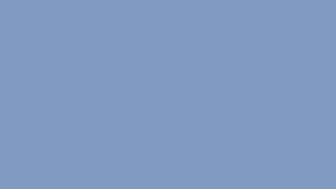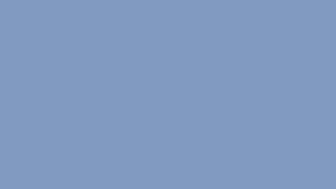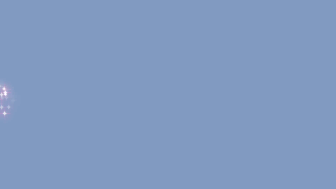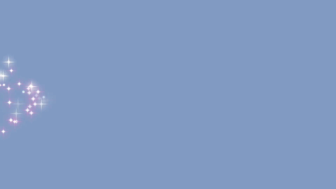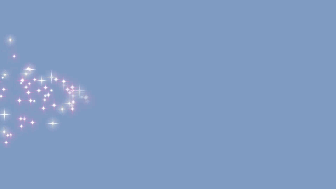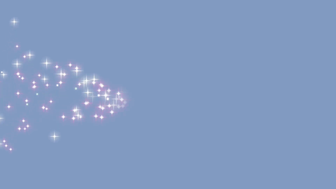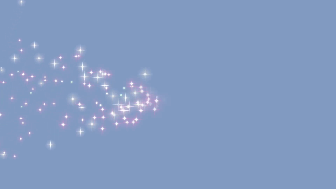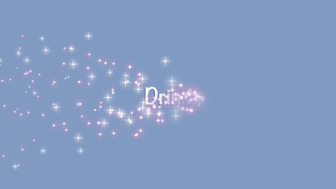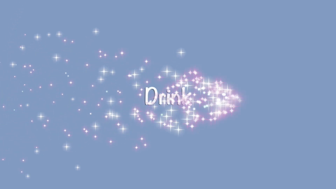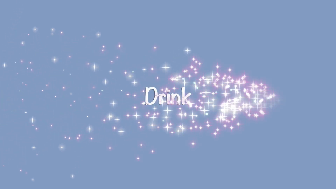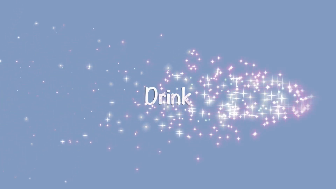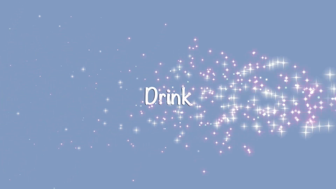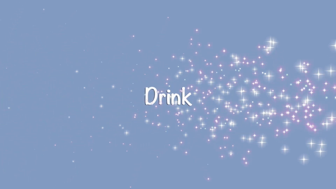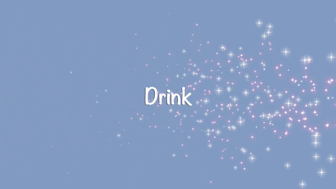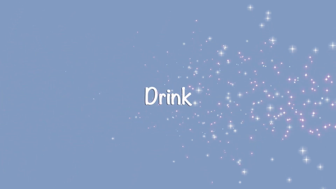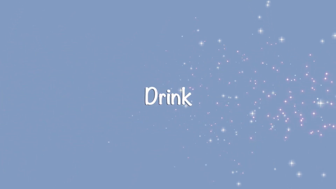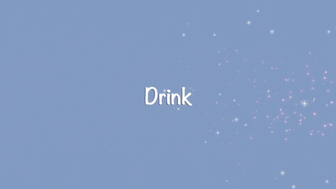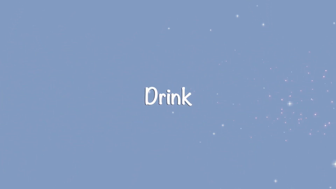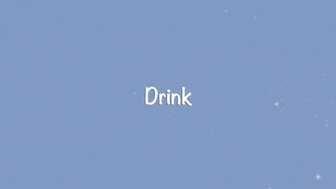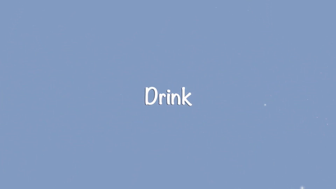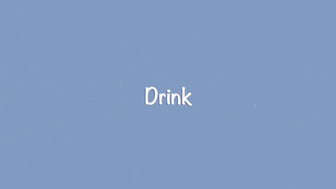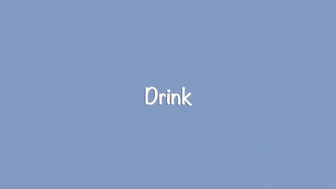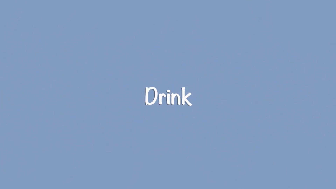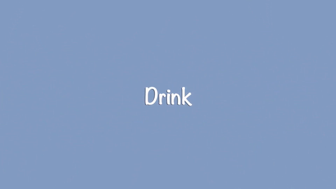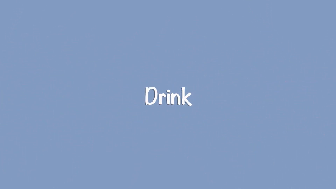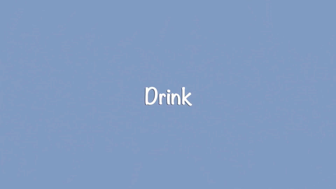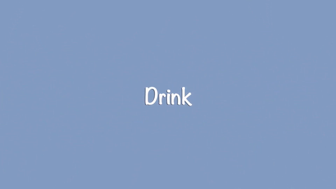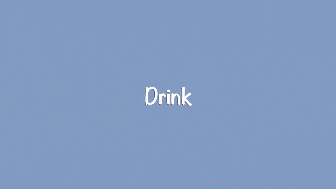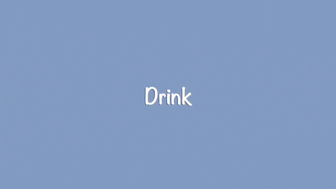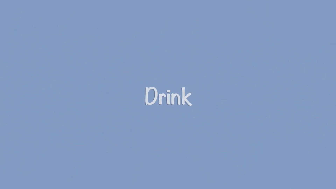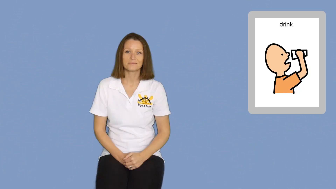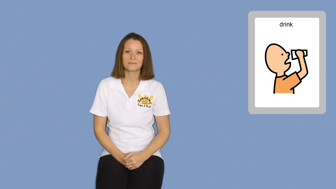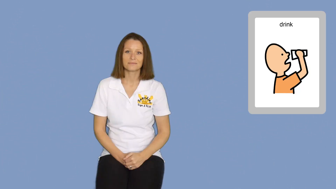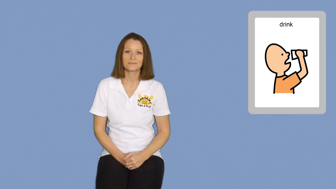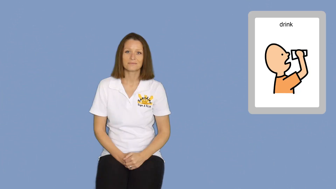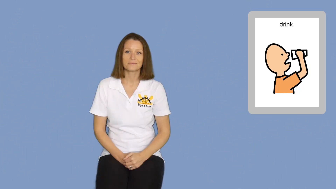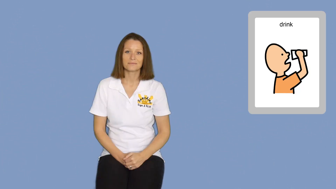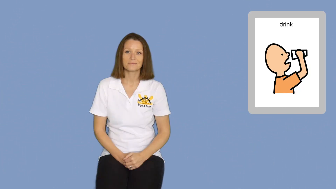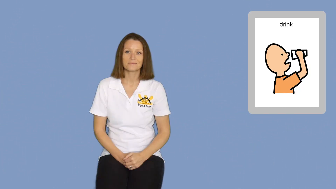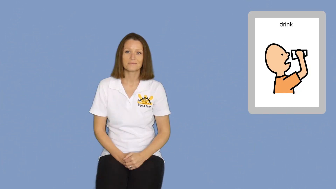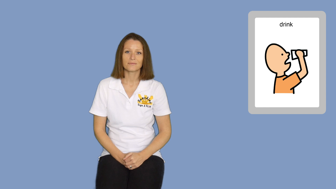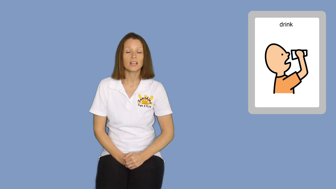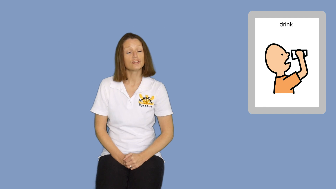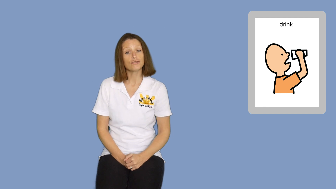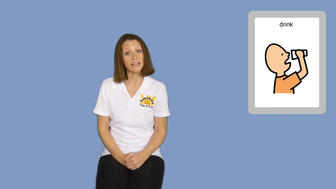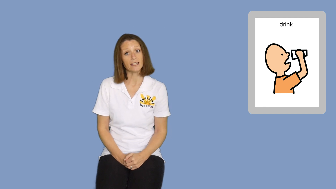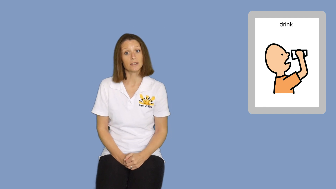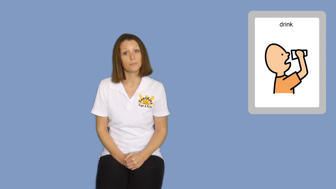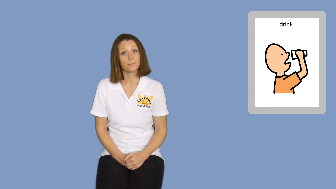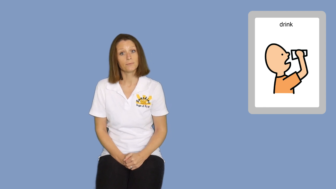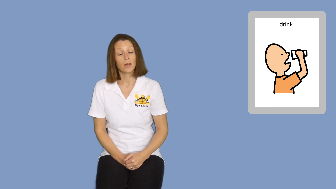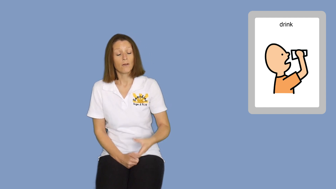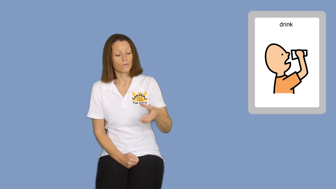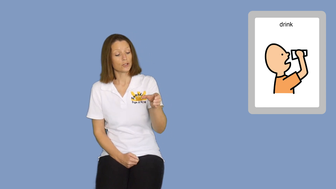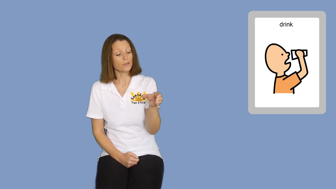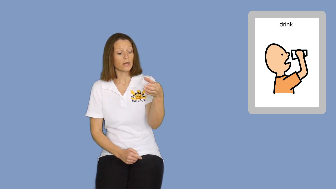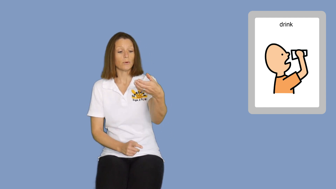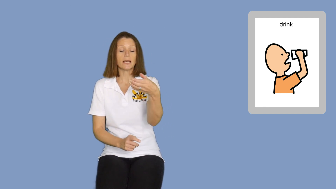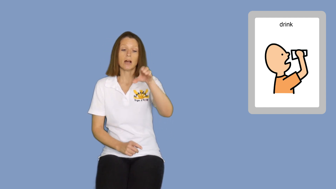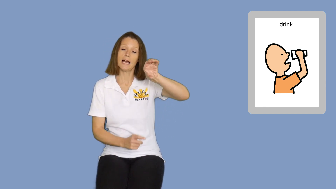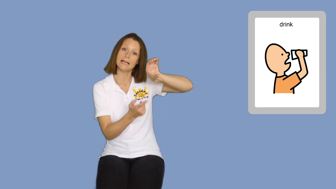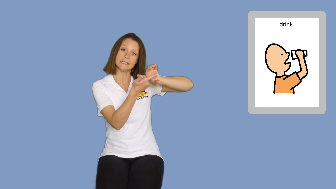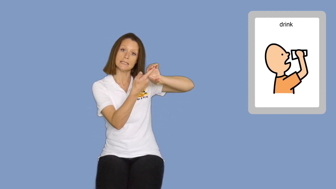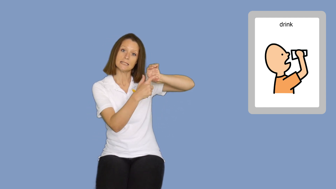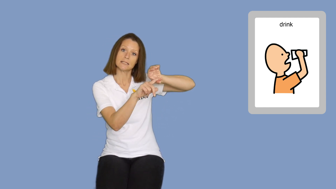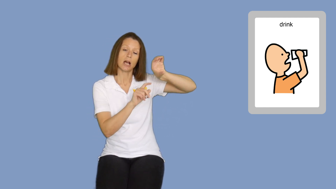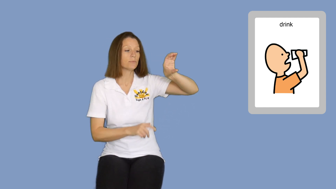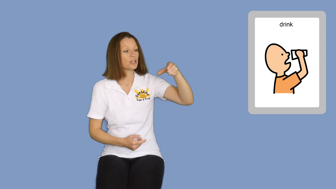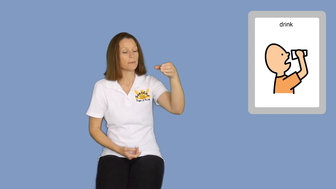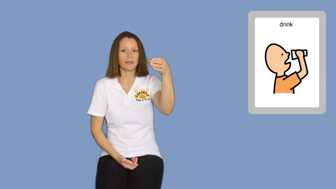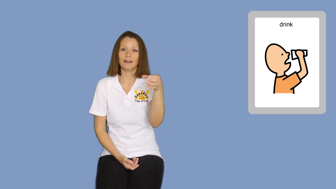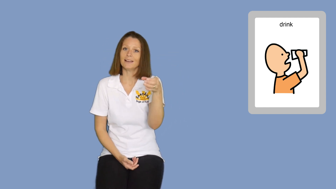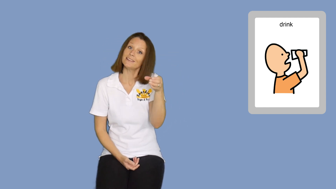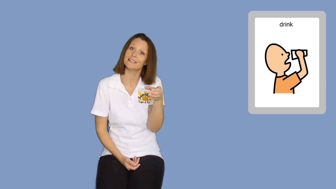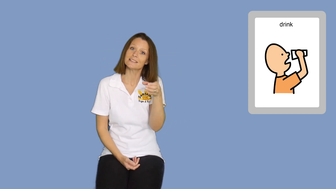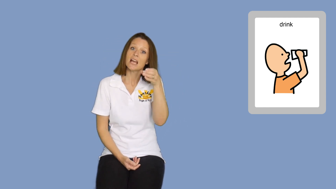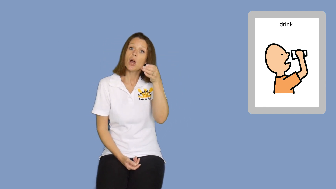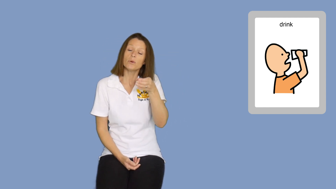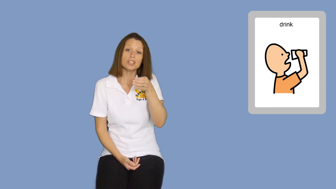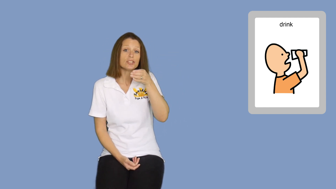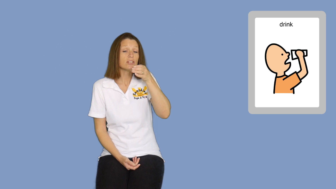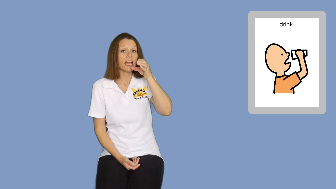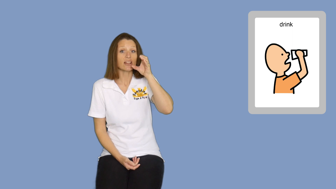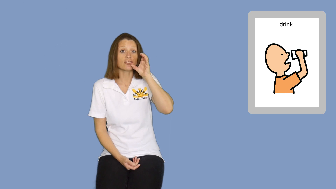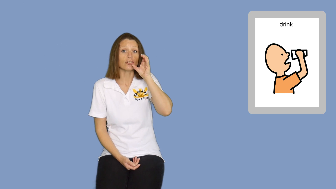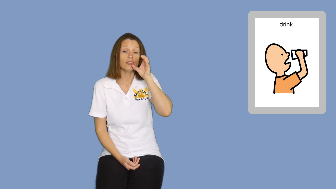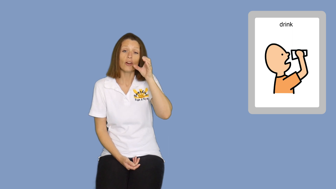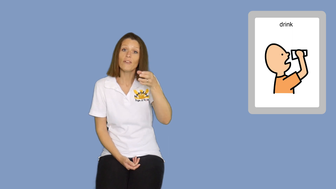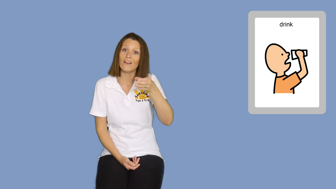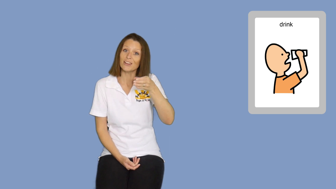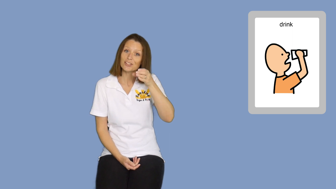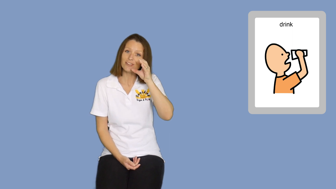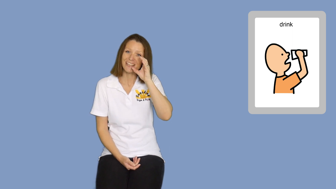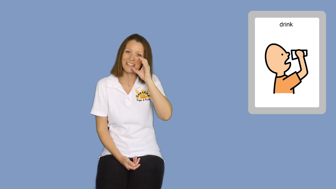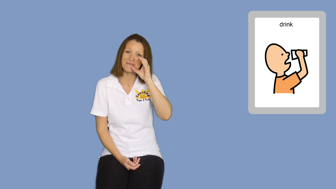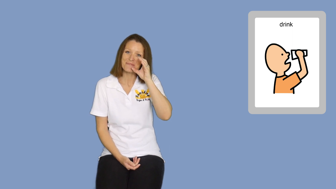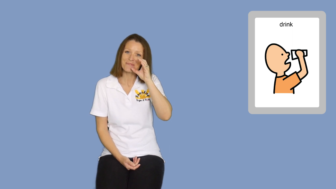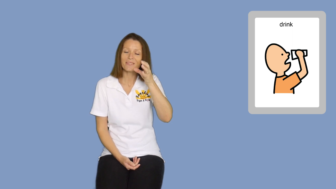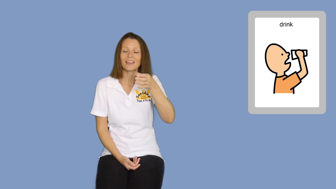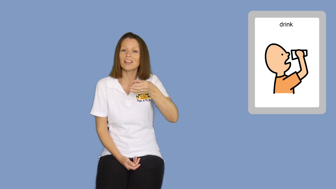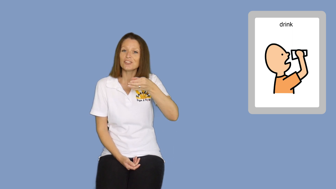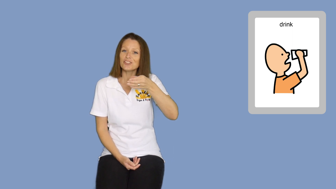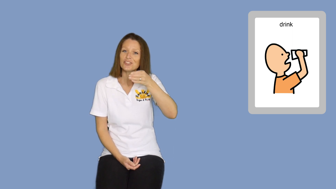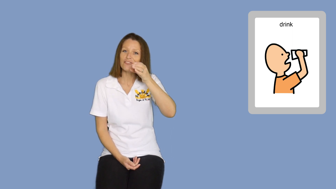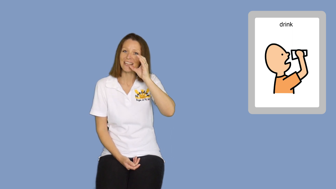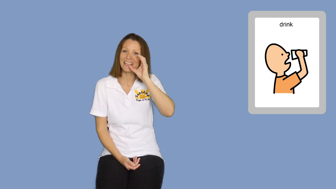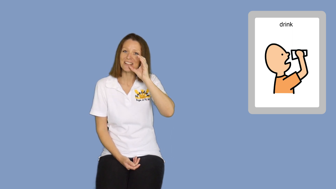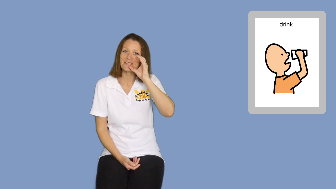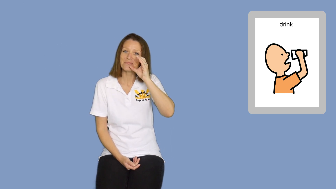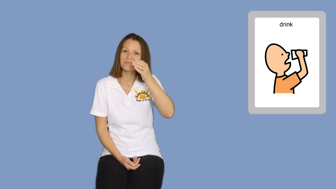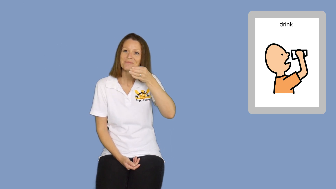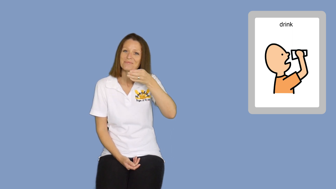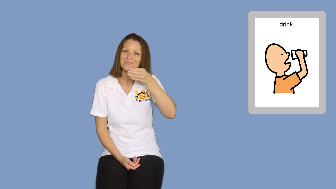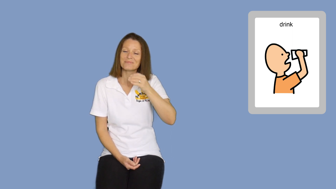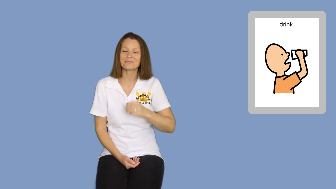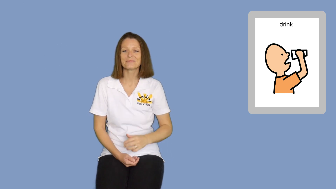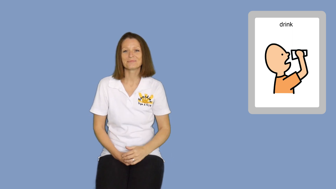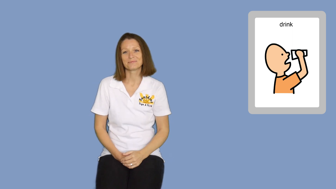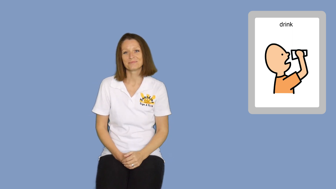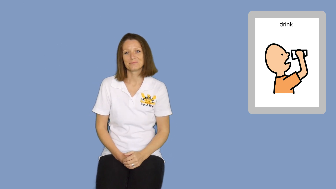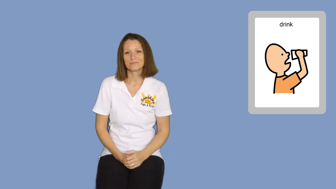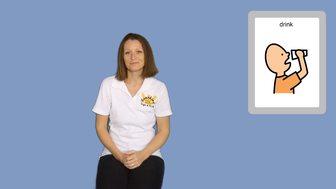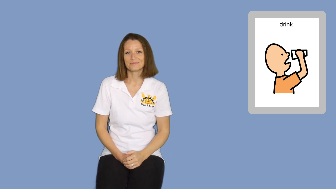Drink